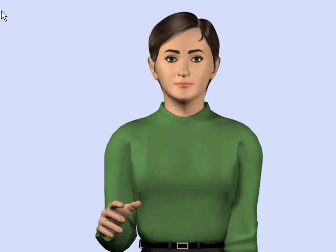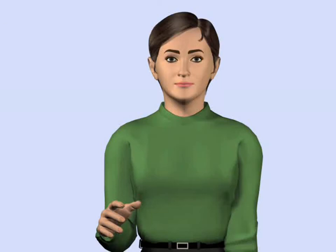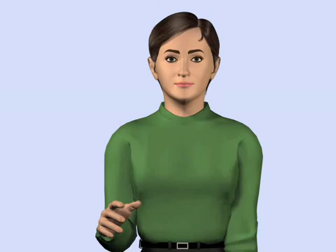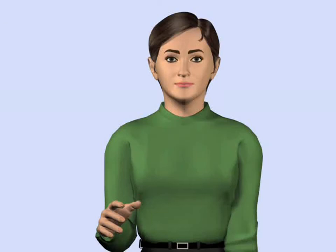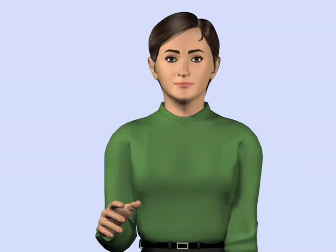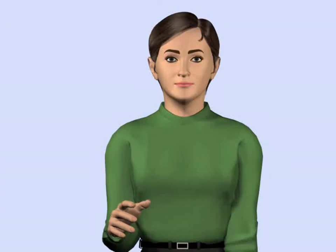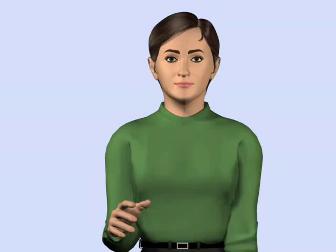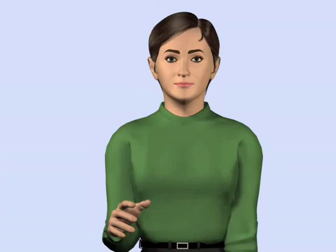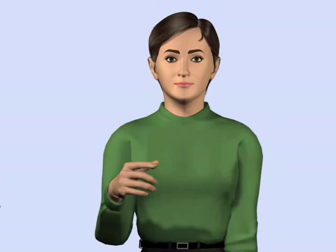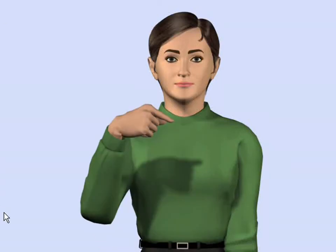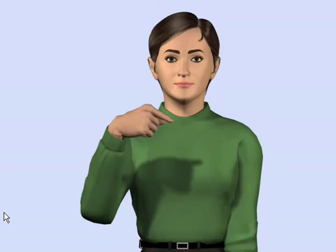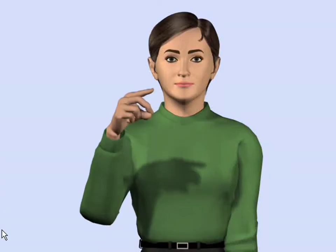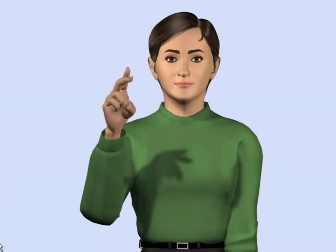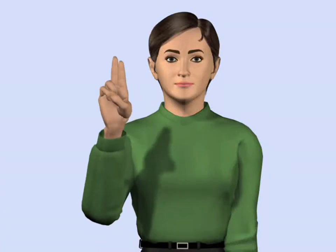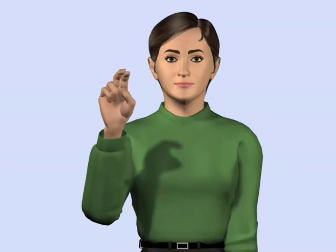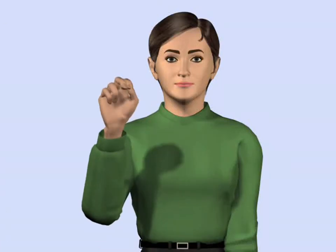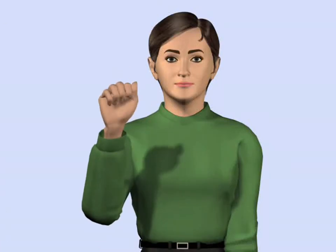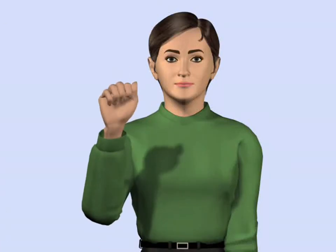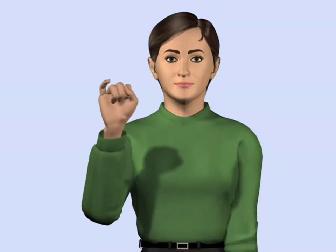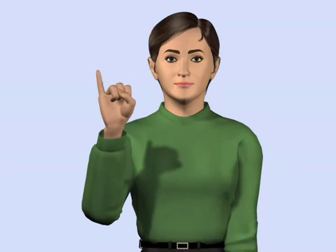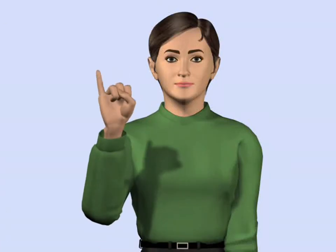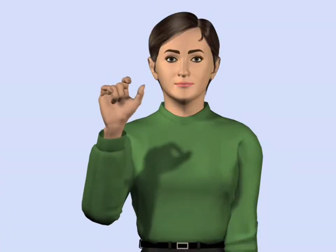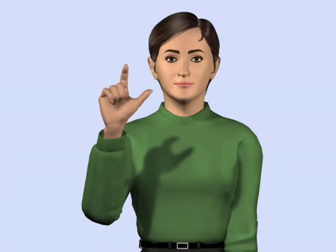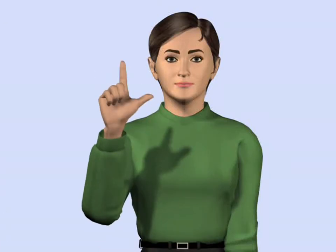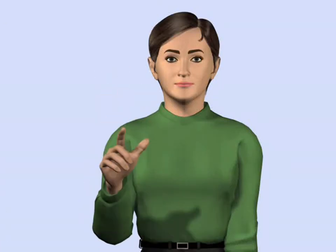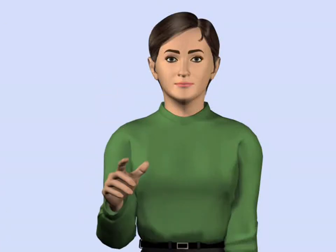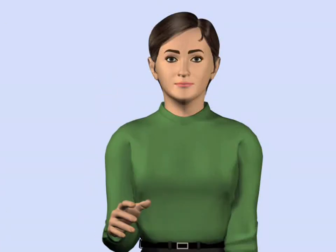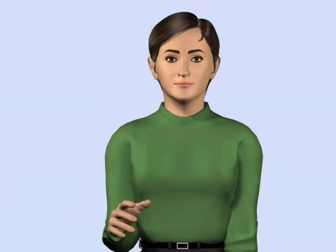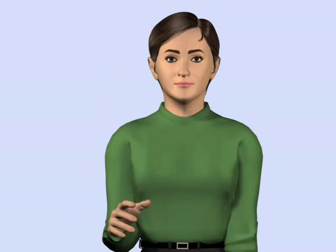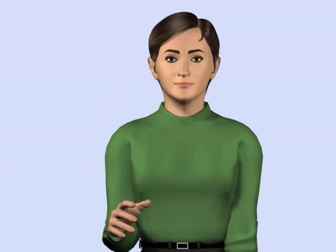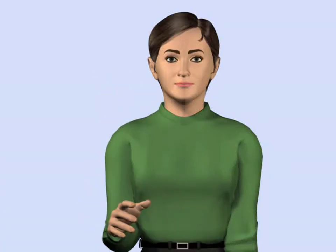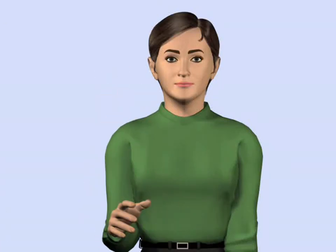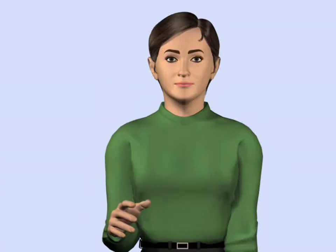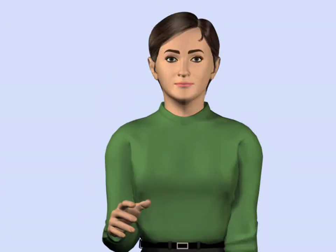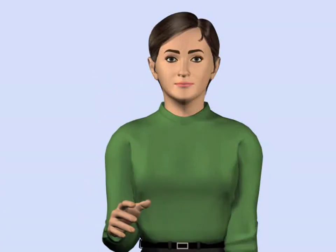quail